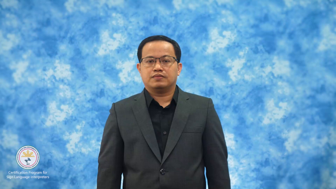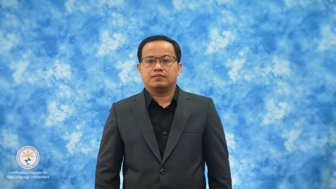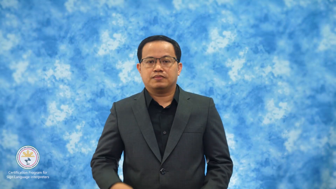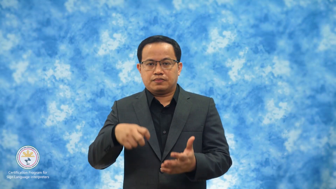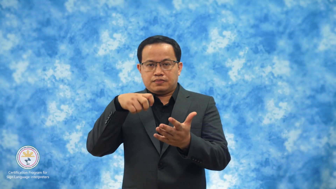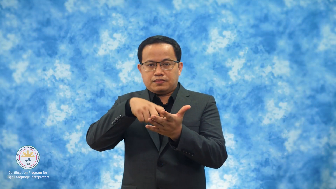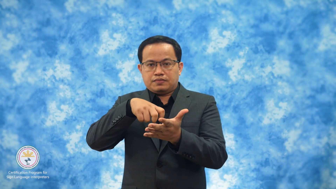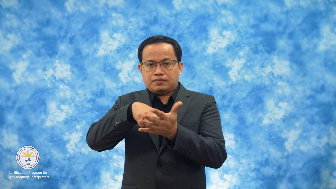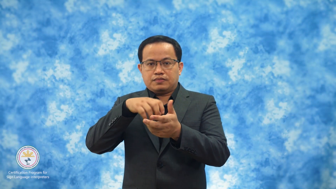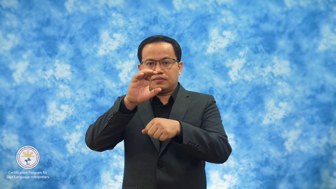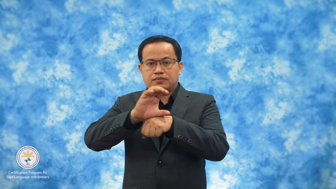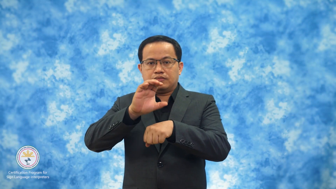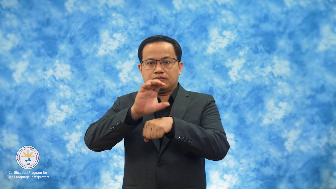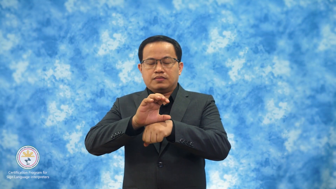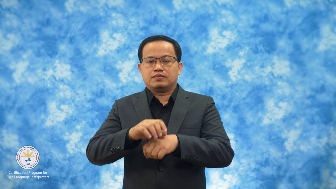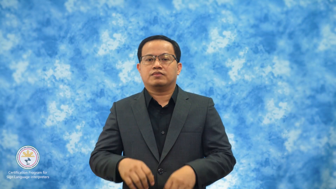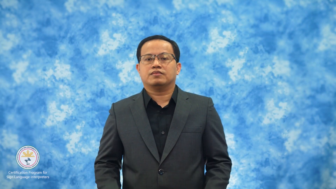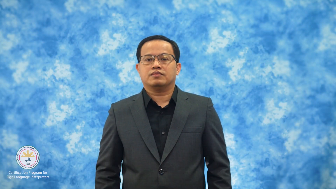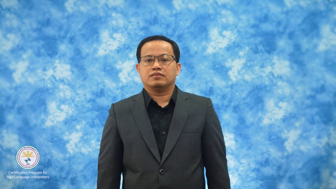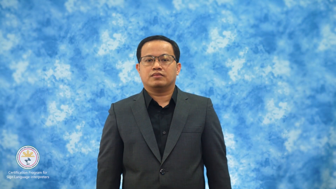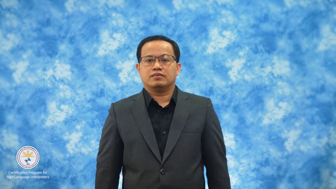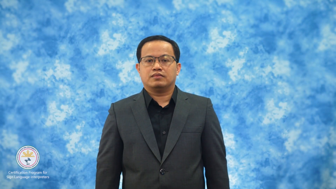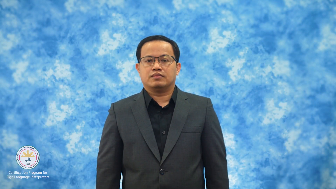Protestant Church